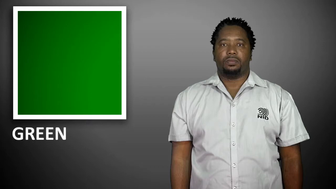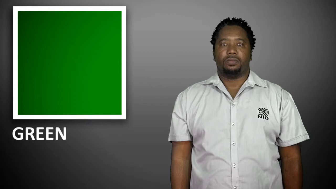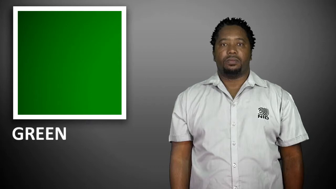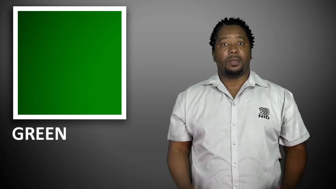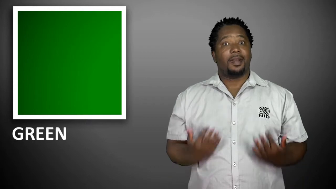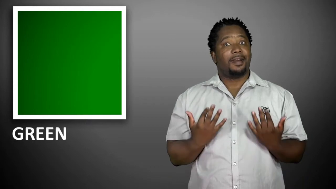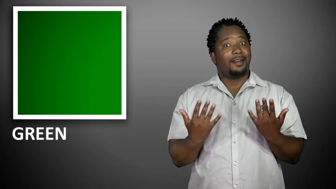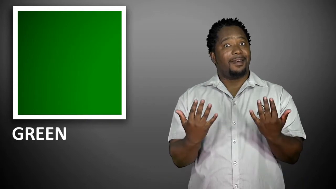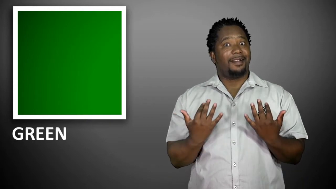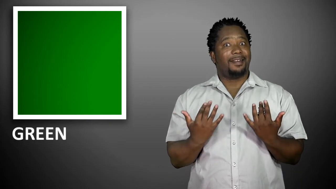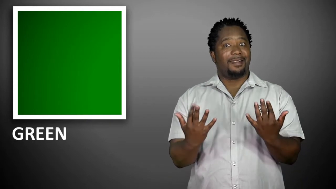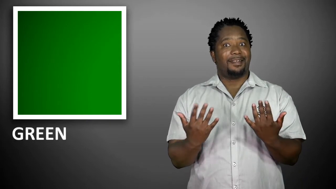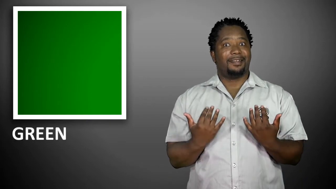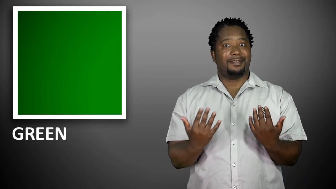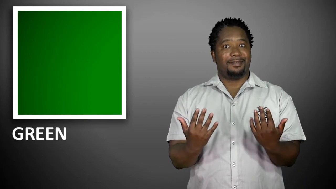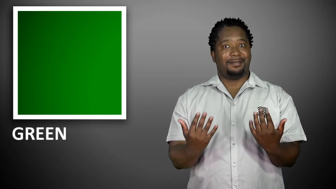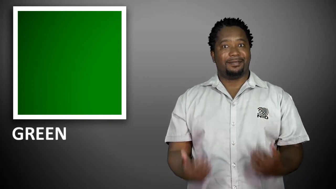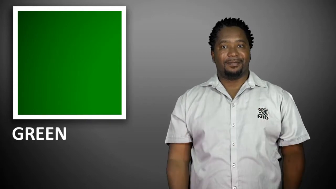Green